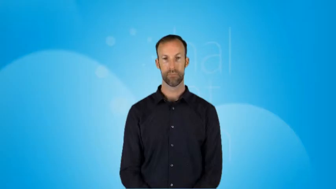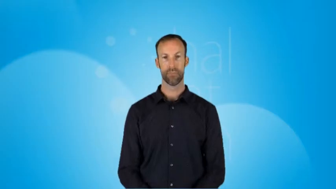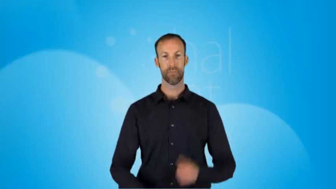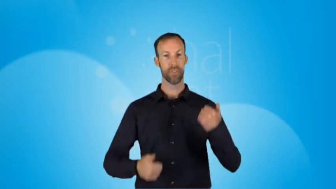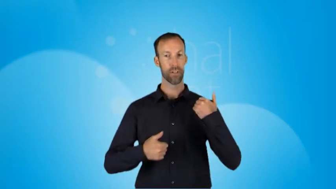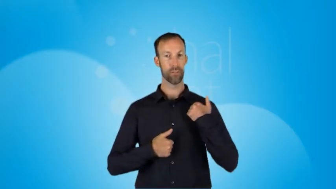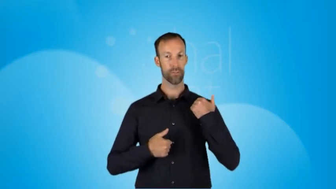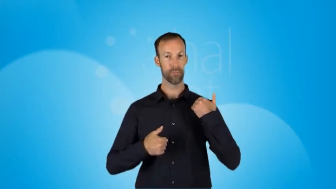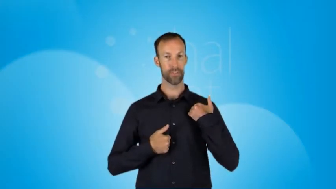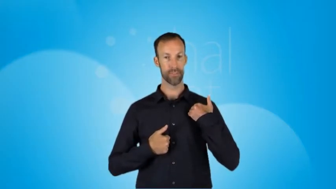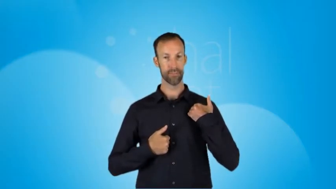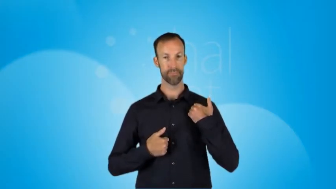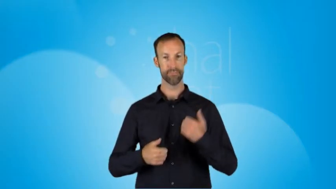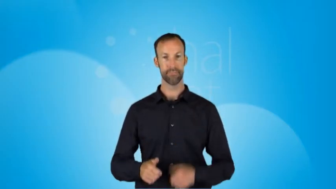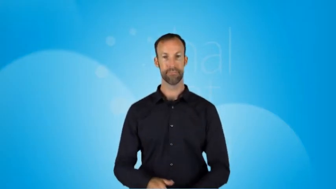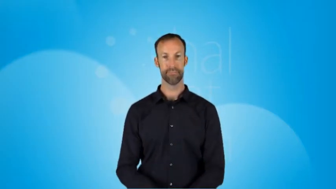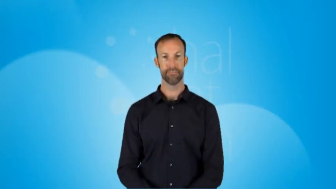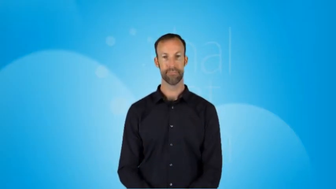armies